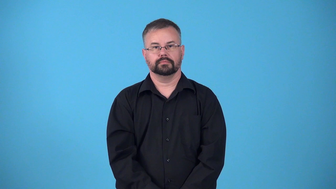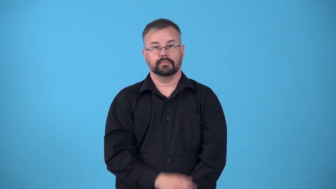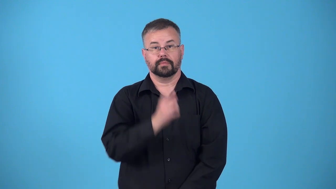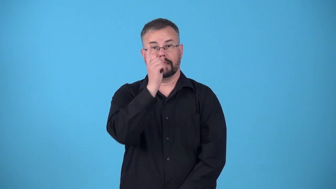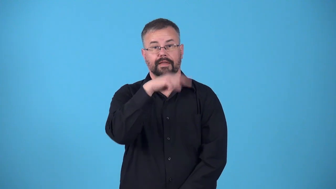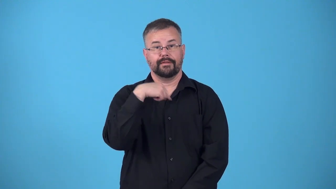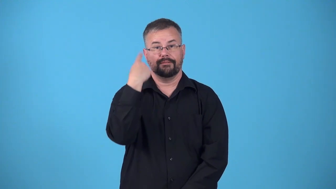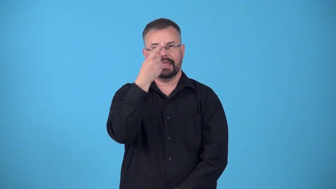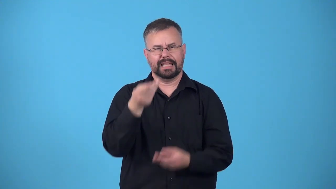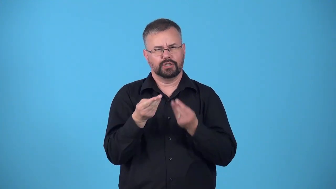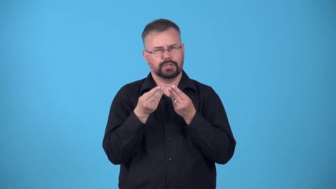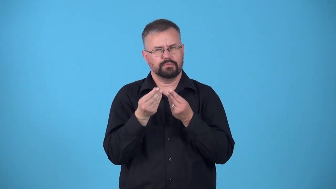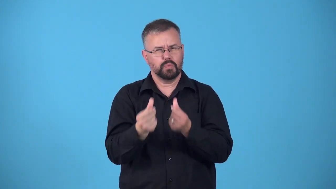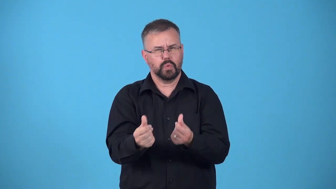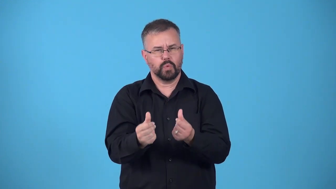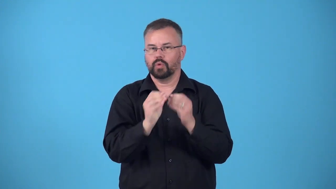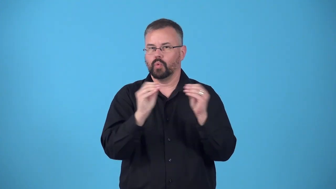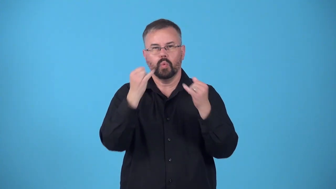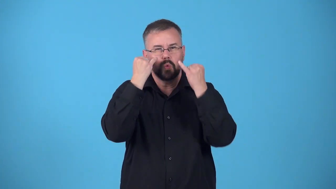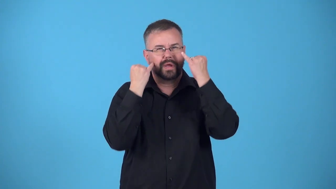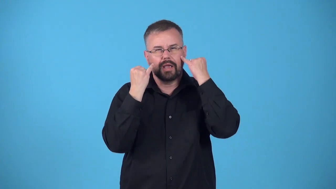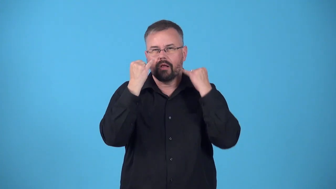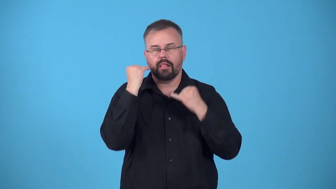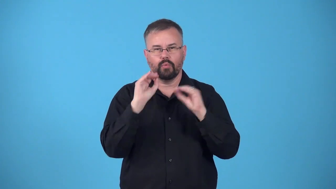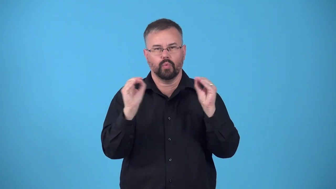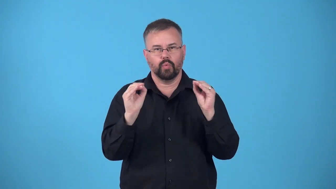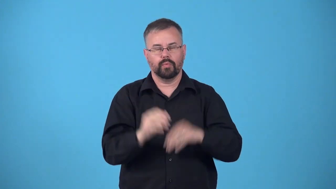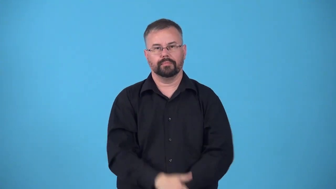unlined face